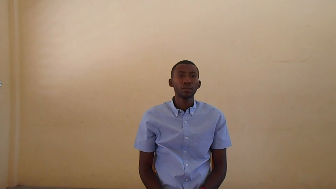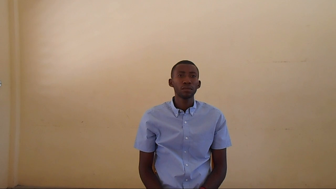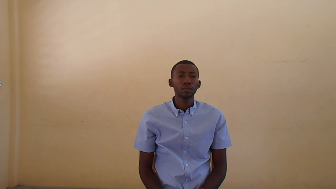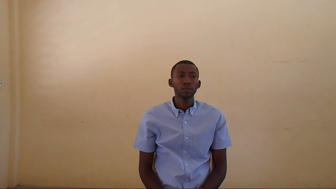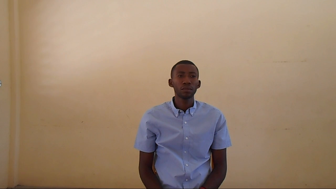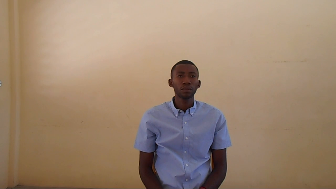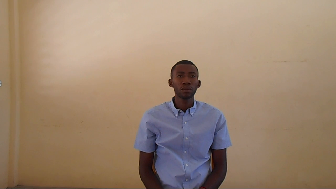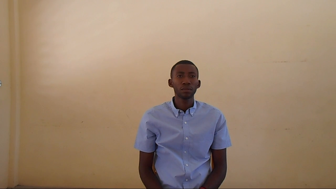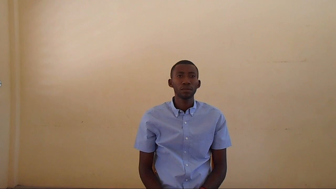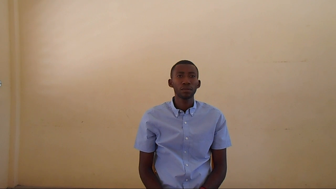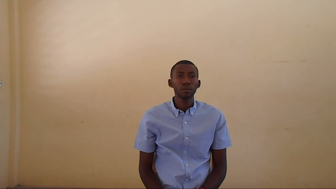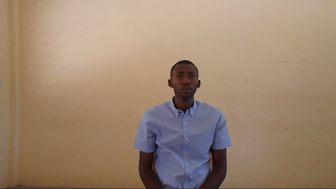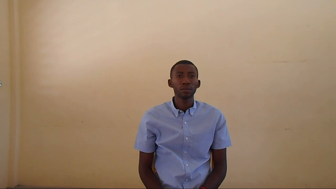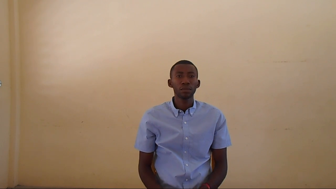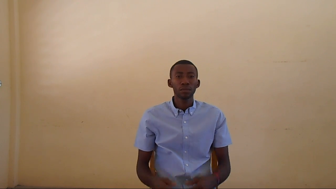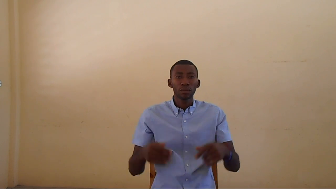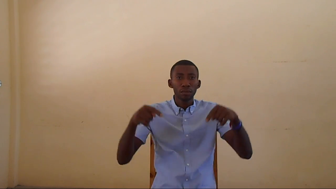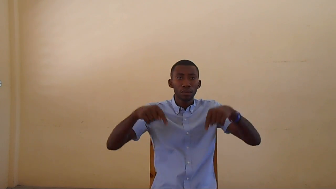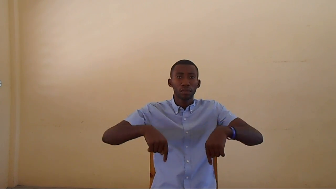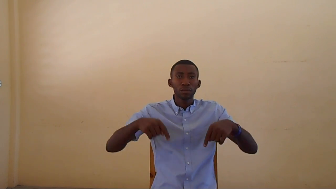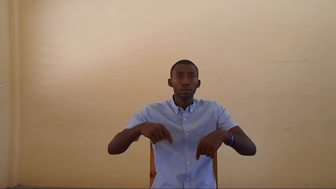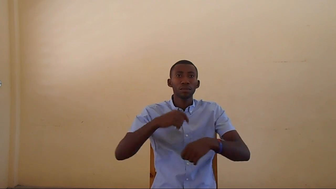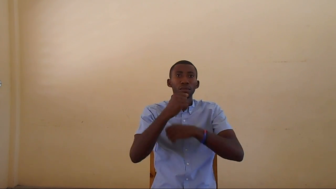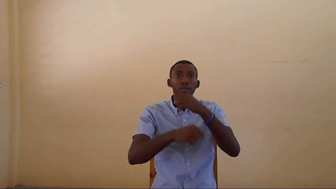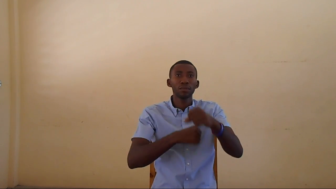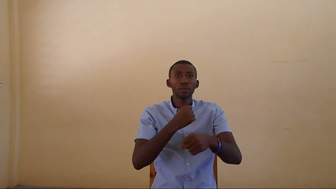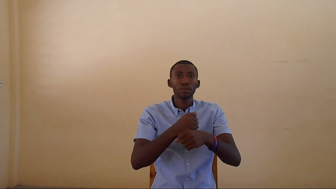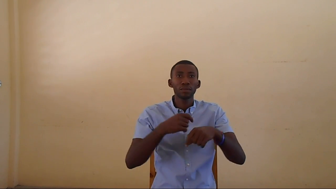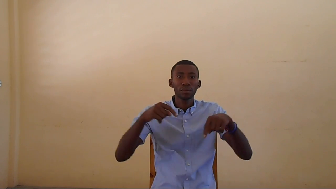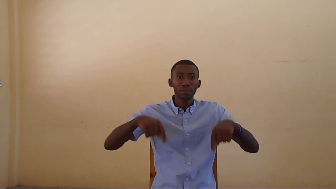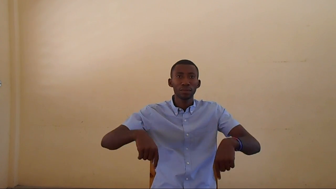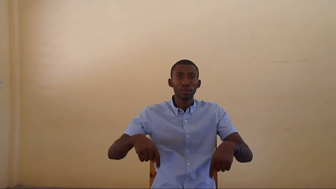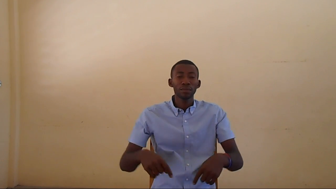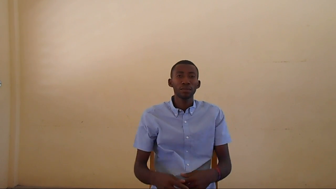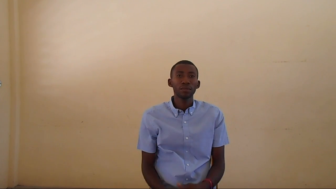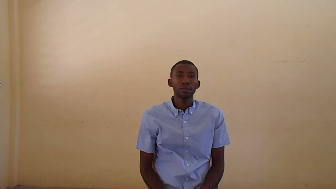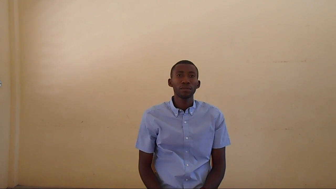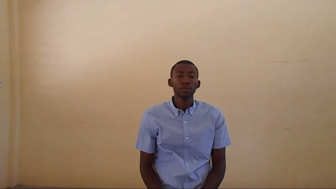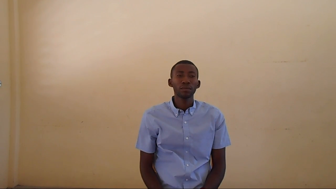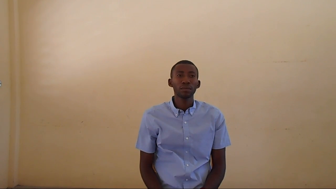present